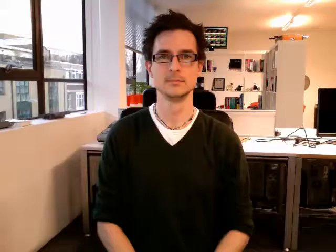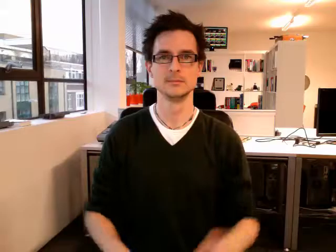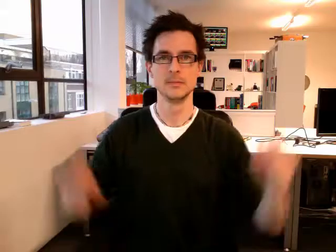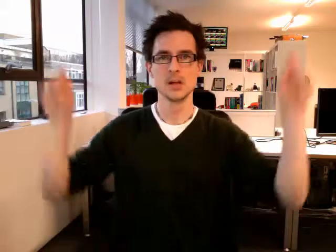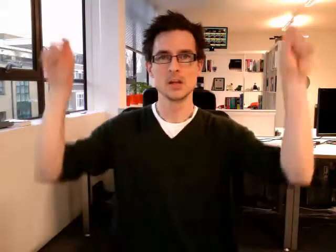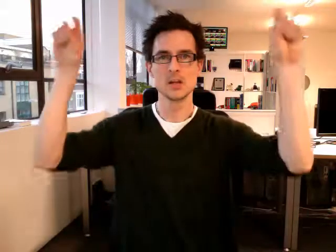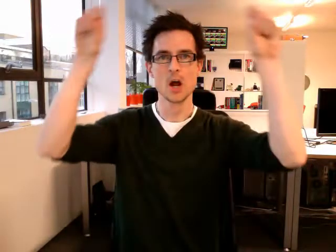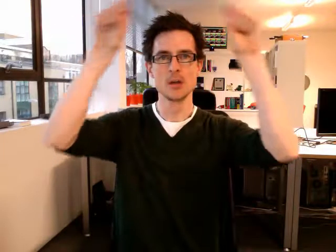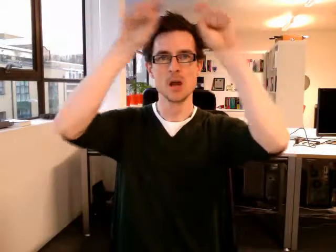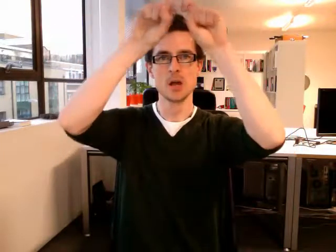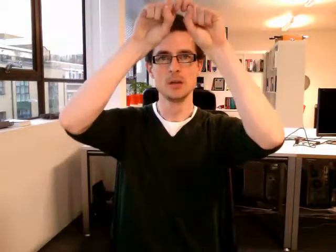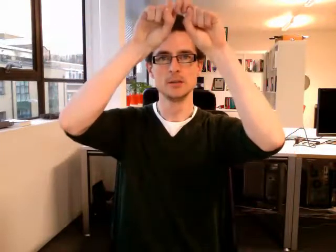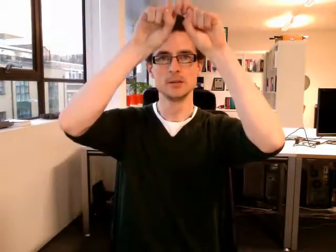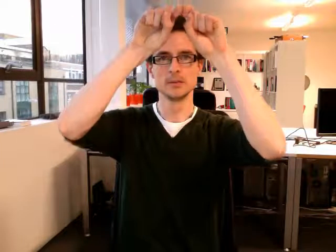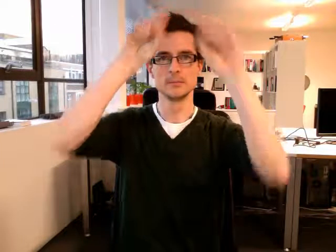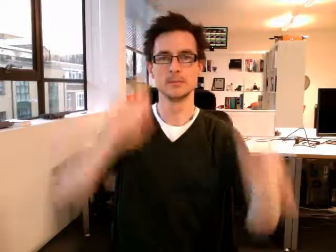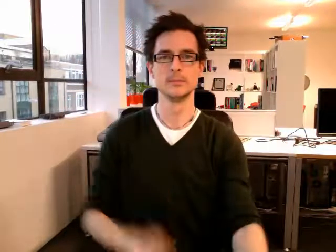curtains